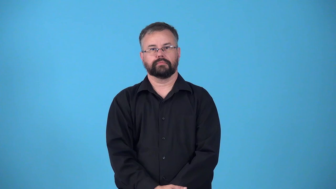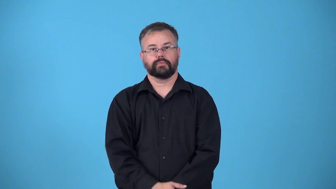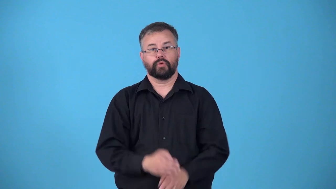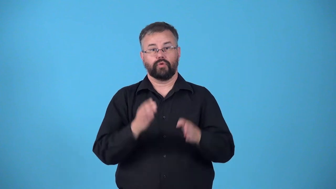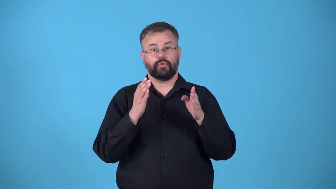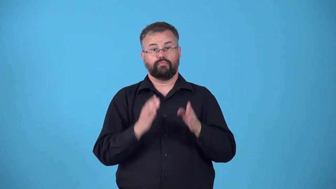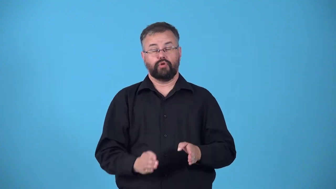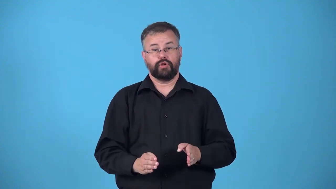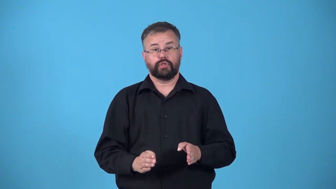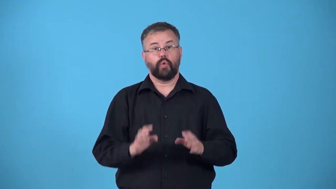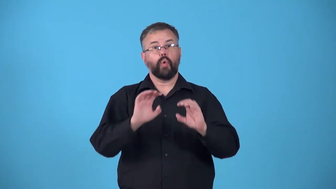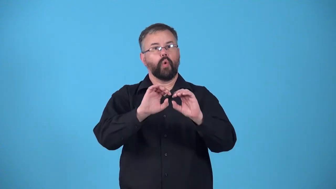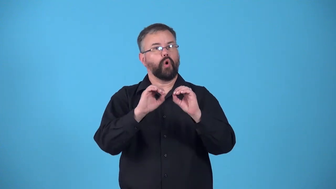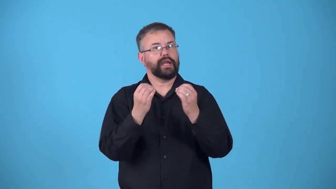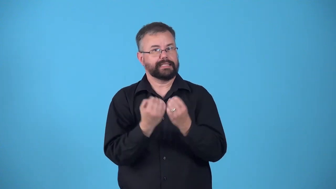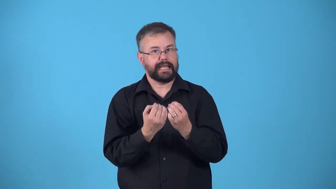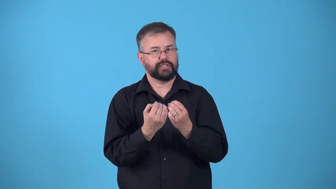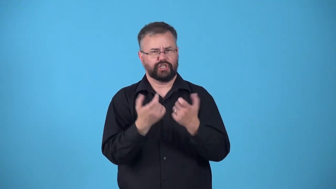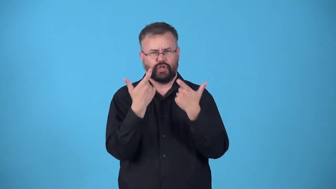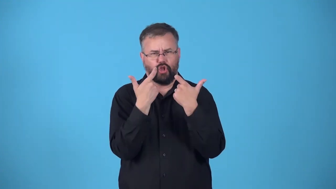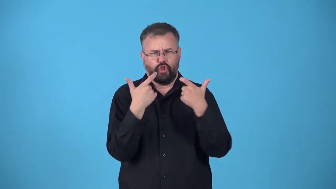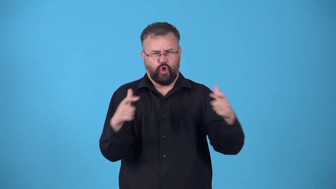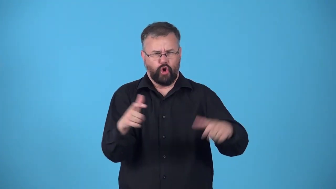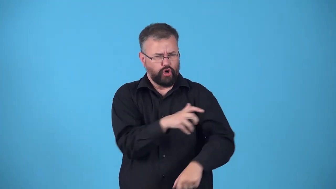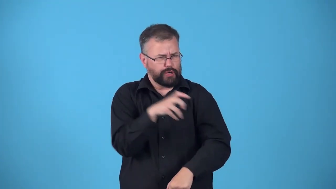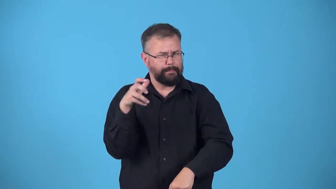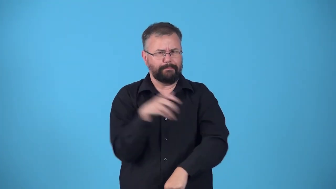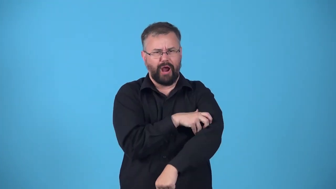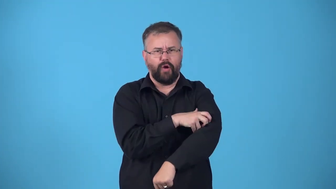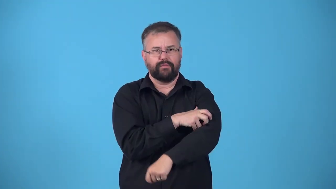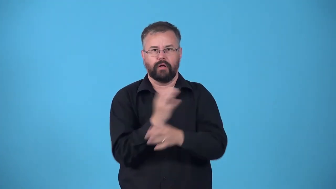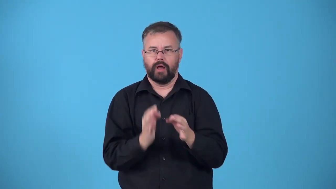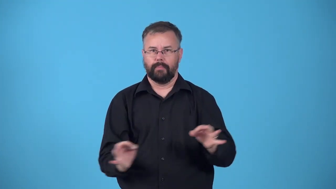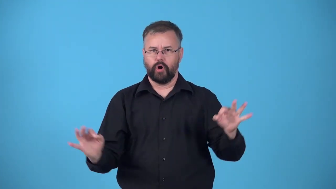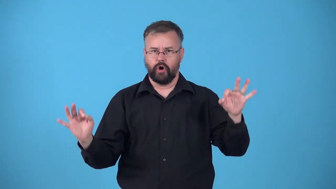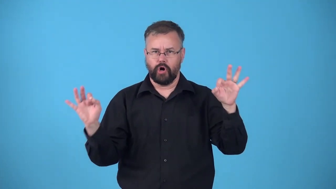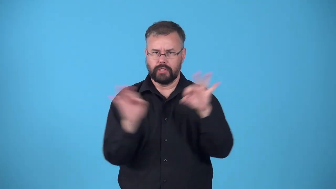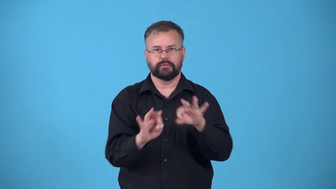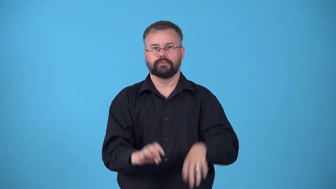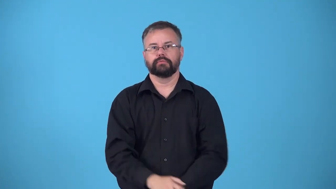goliath